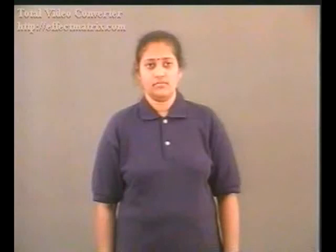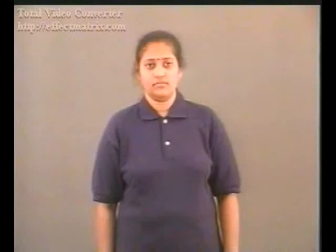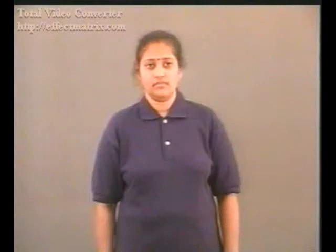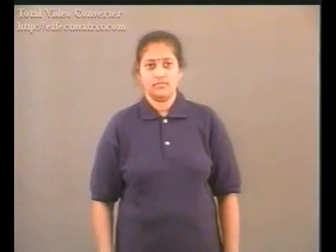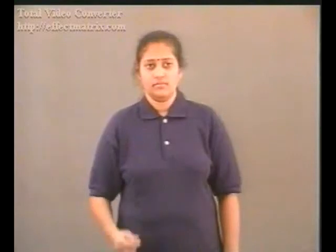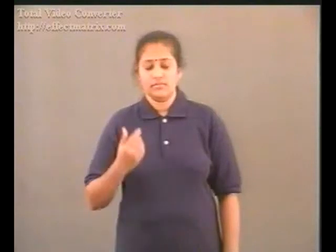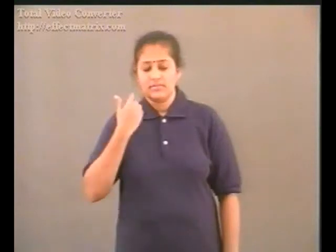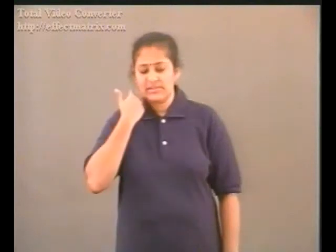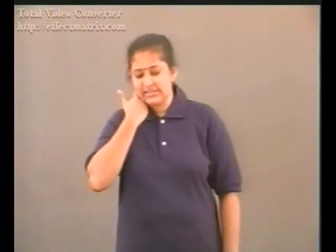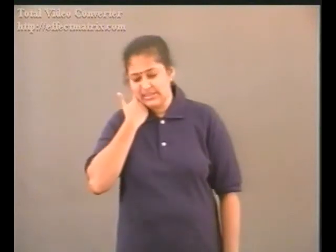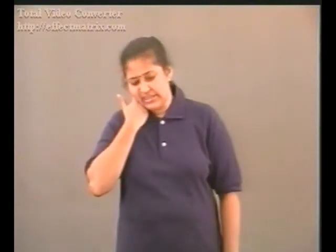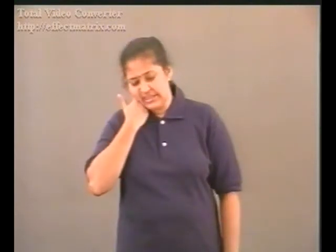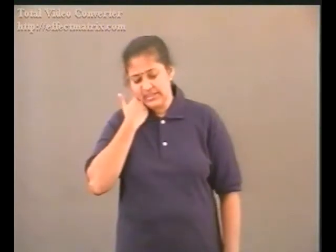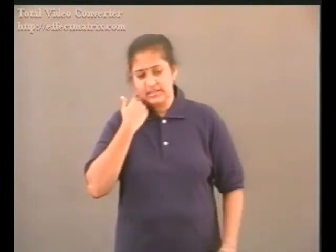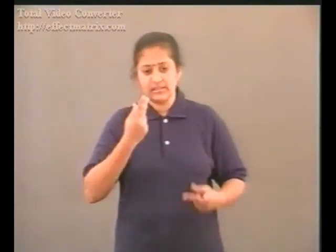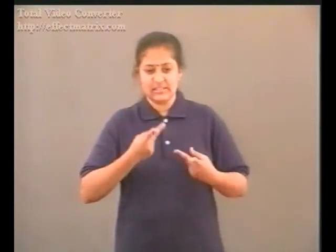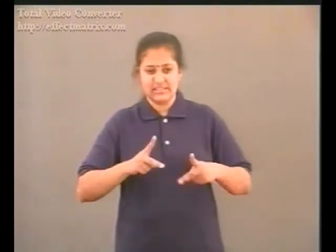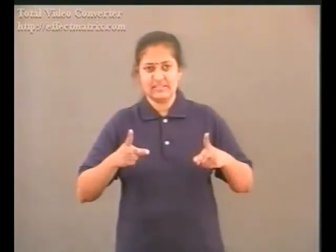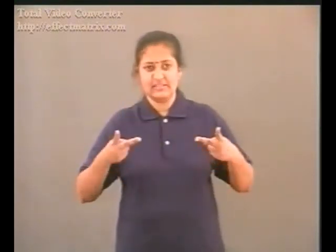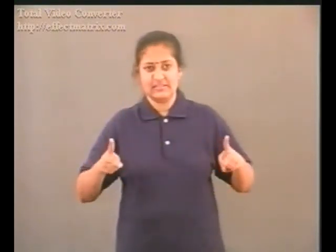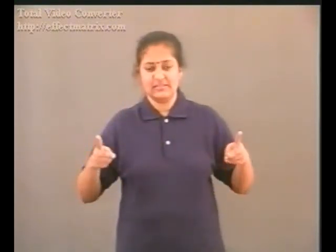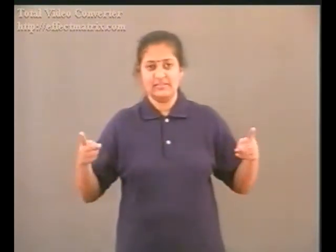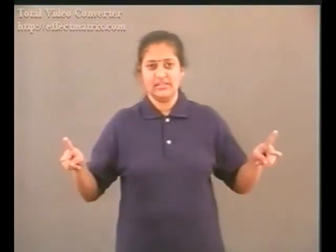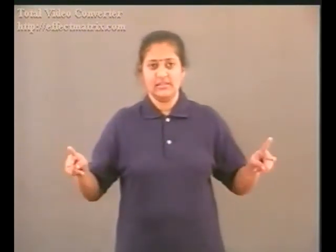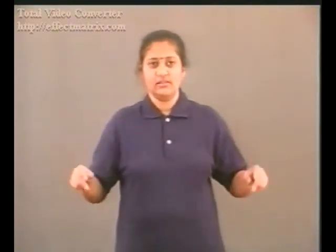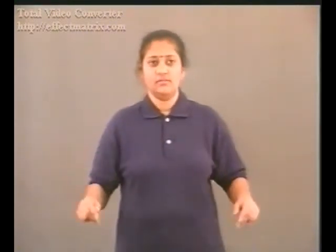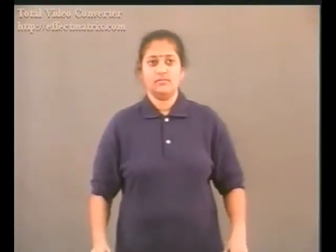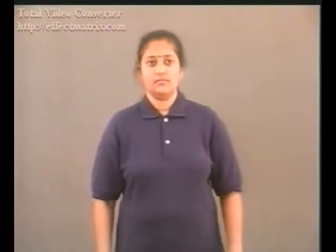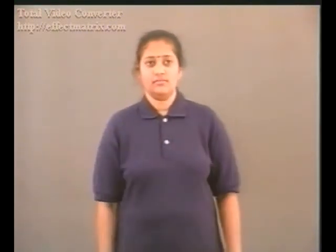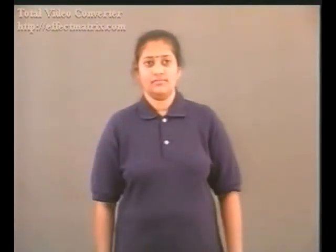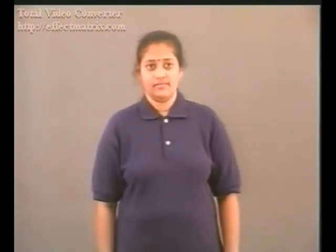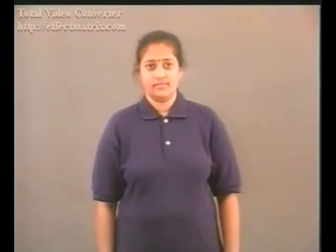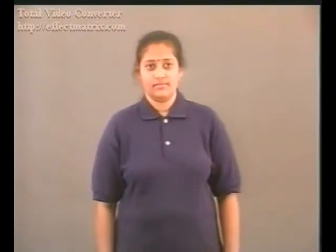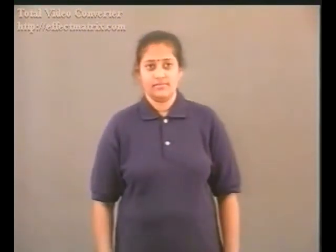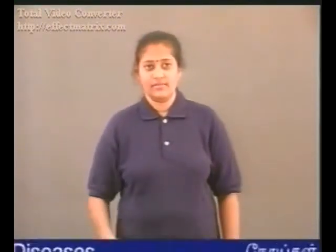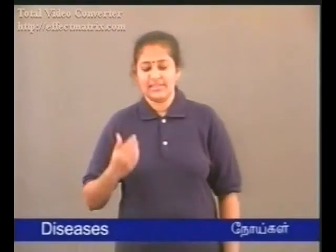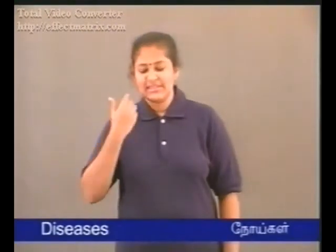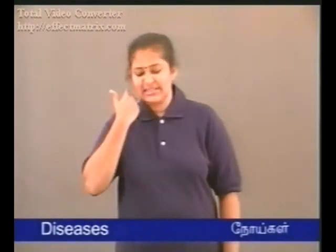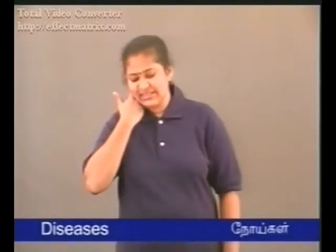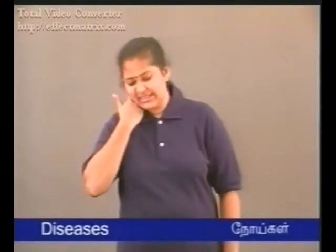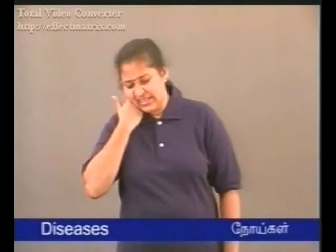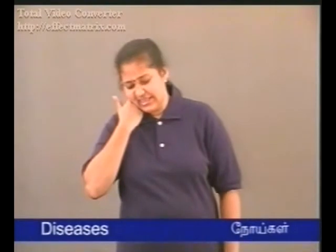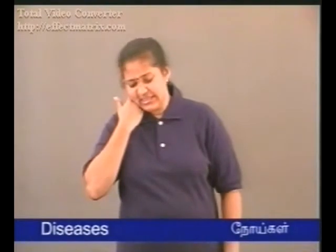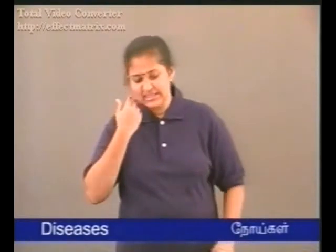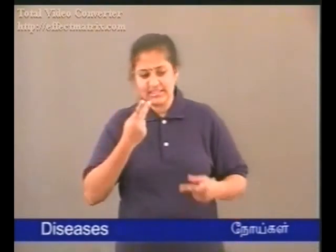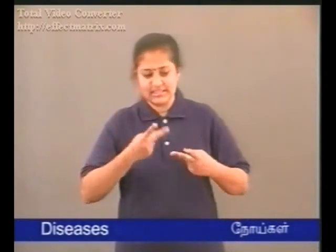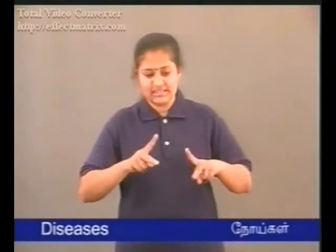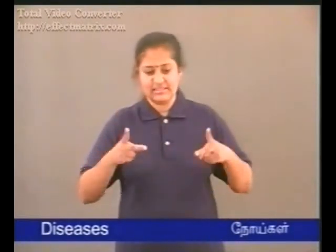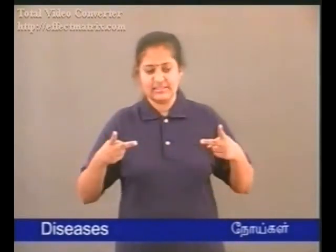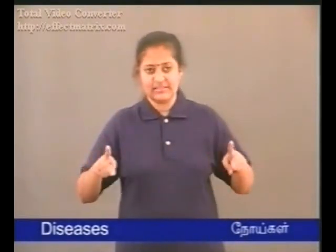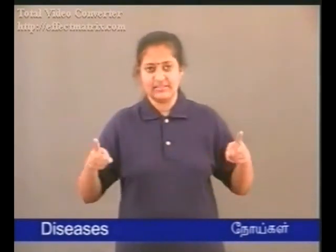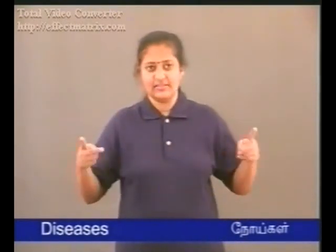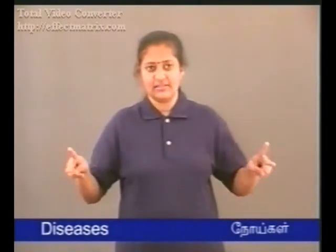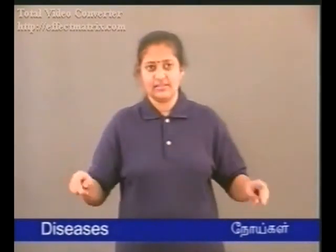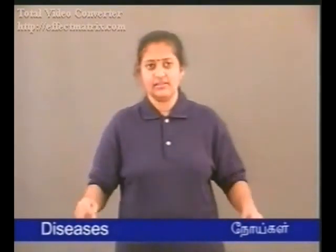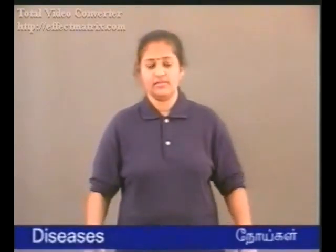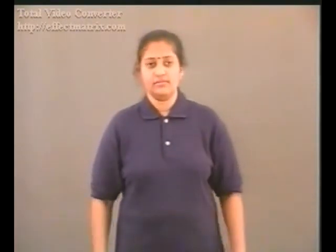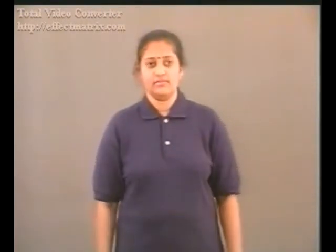diaeases